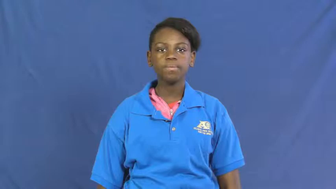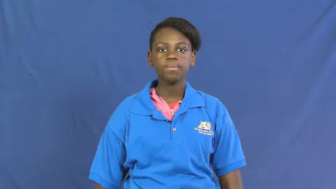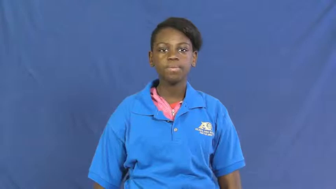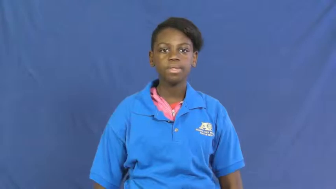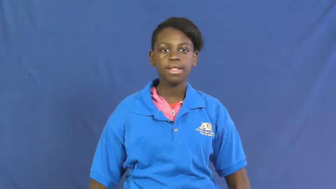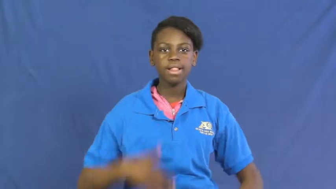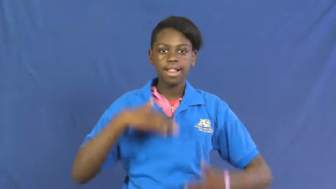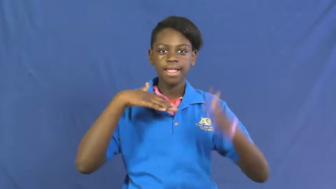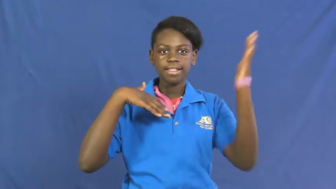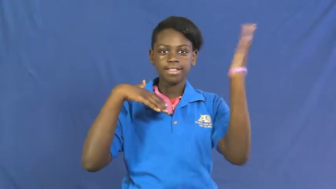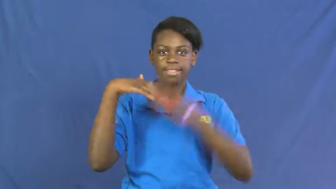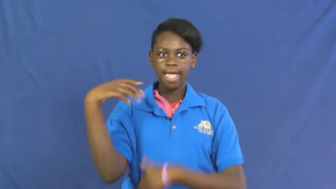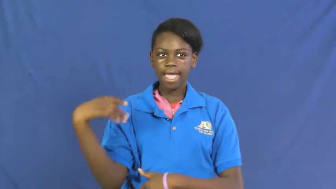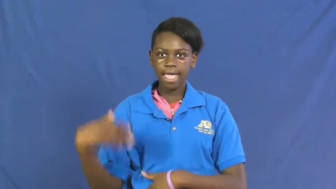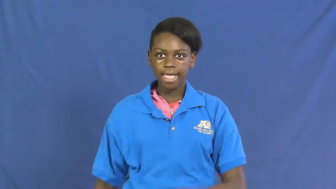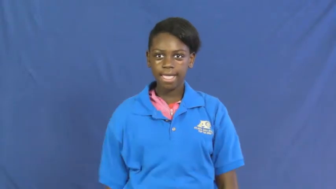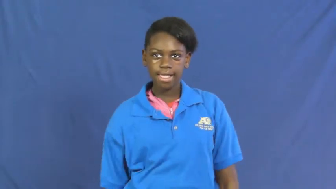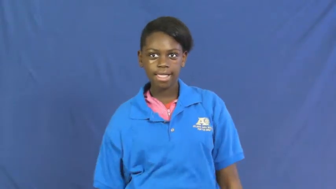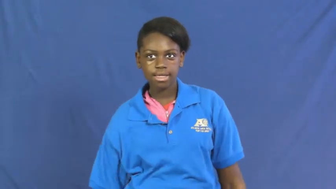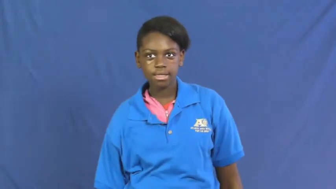than